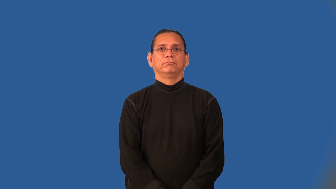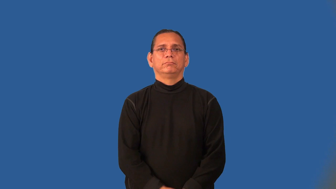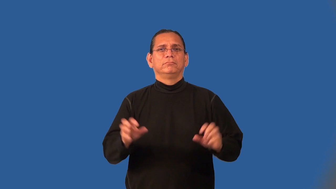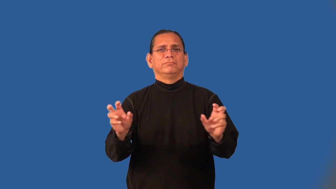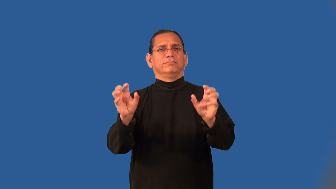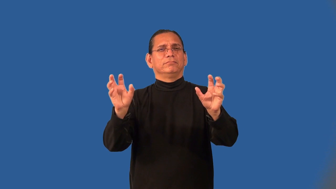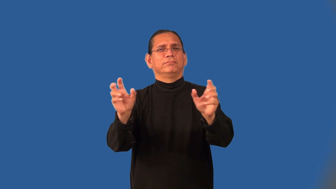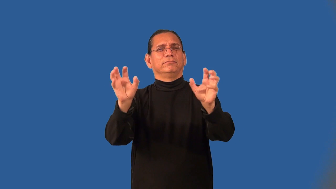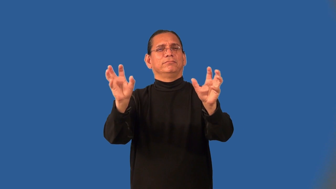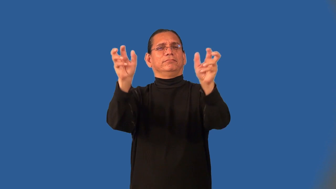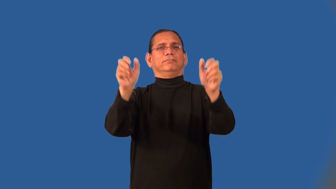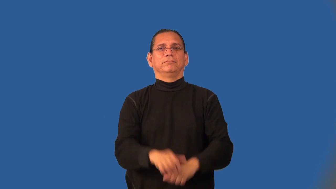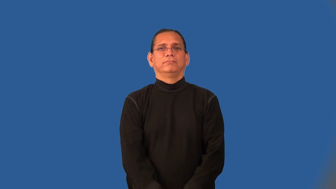enrich-fortify